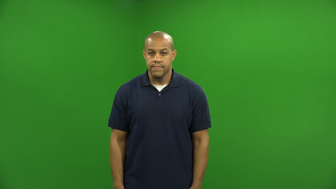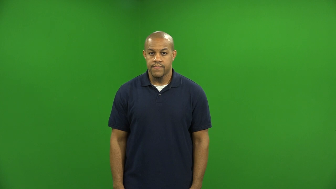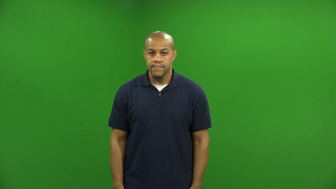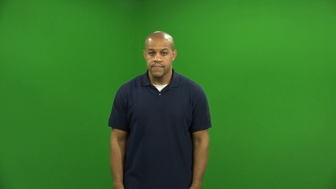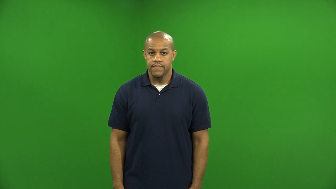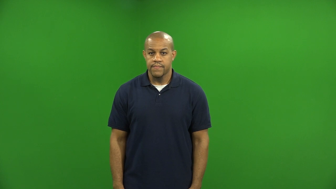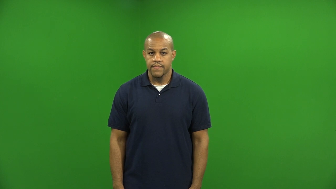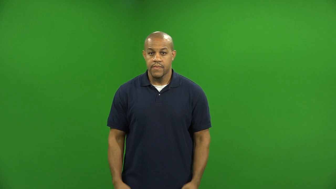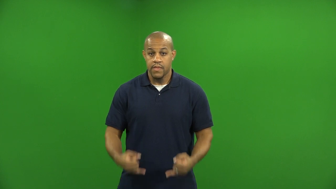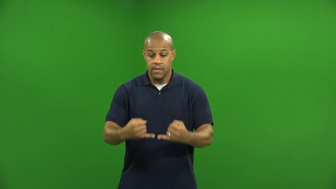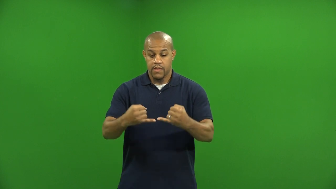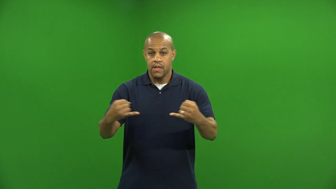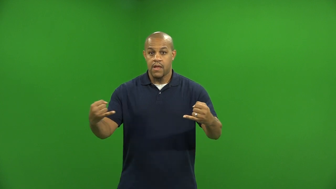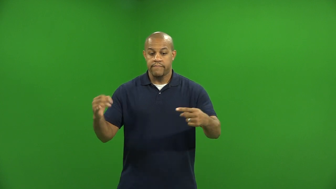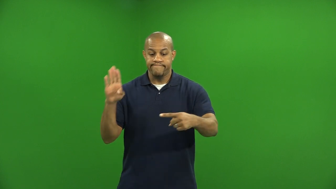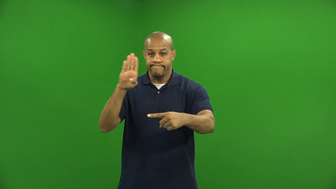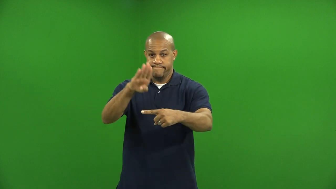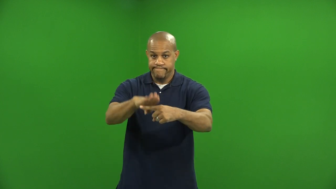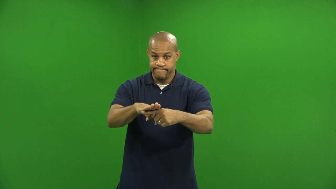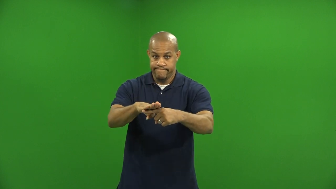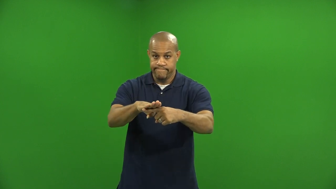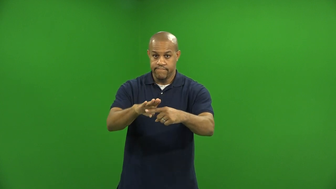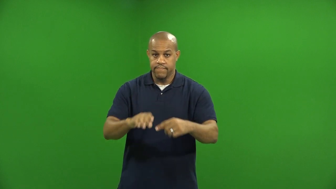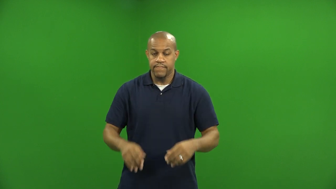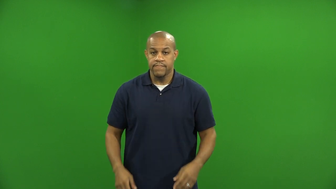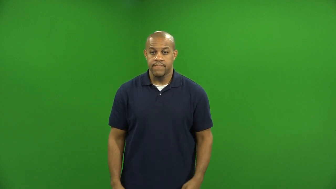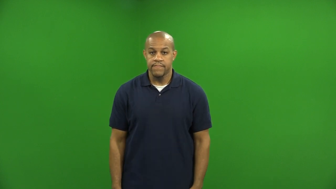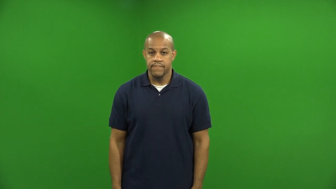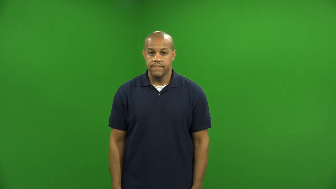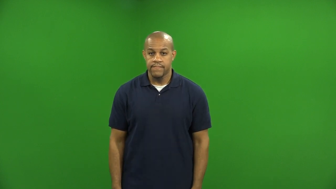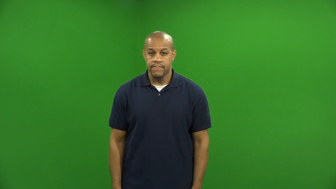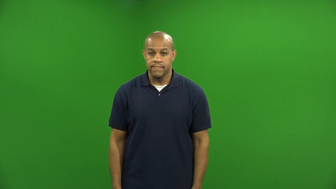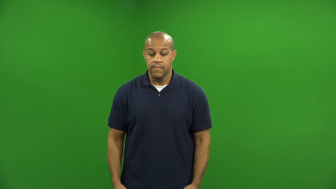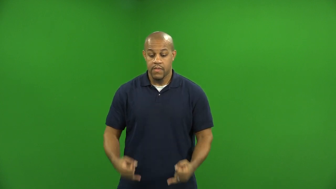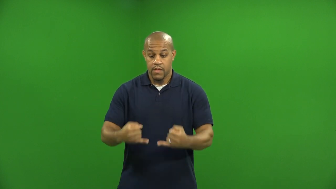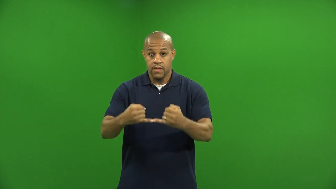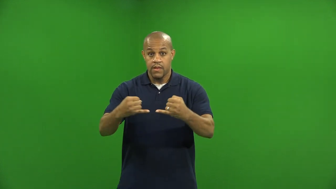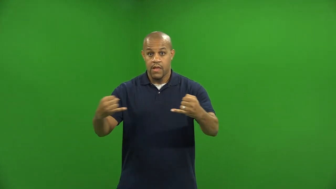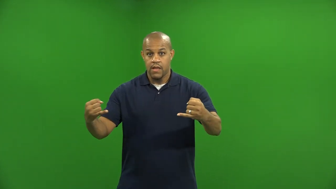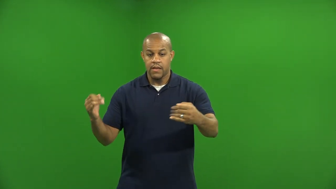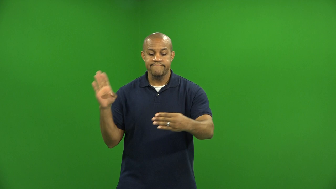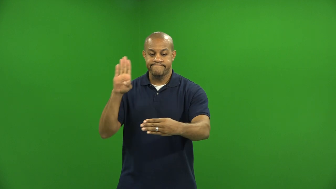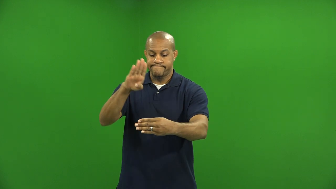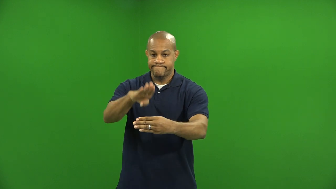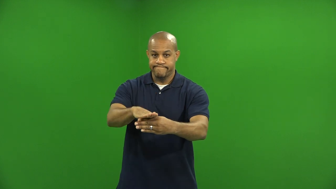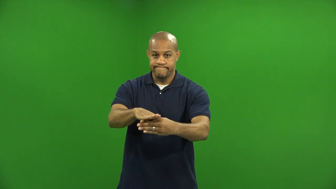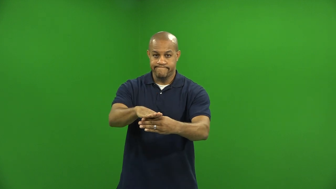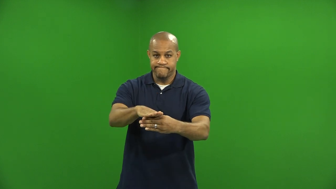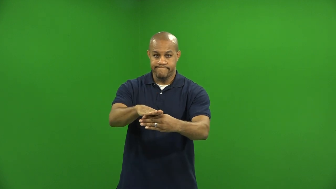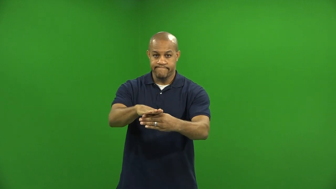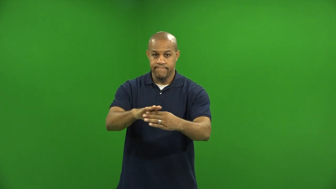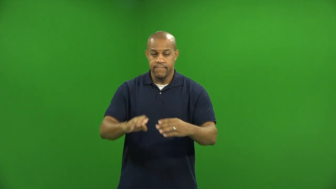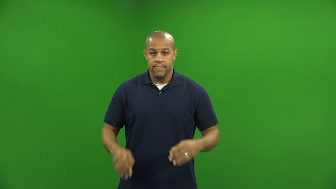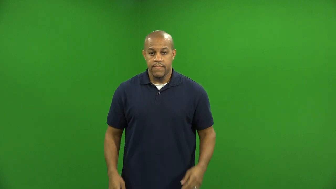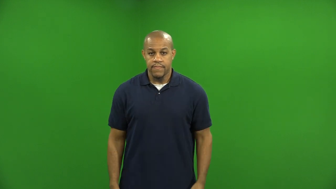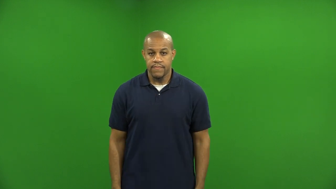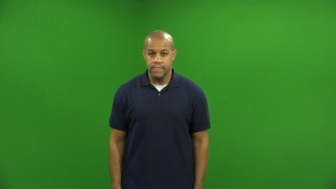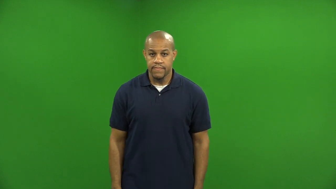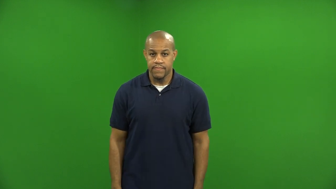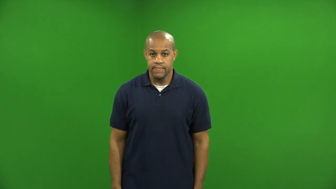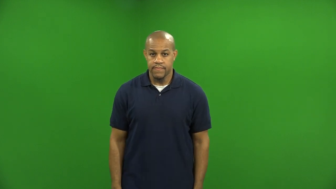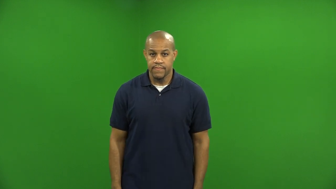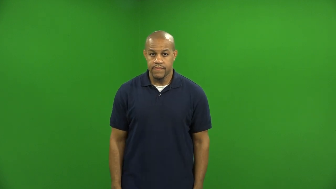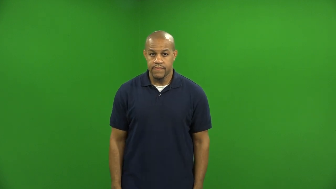Foot fault